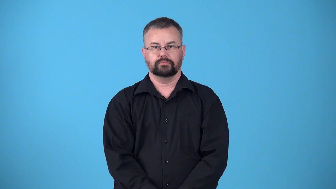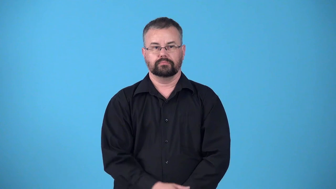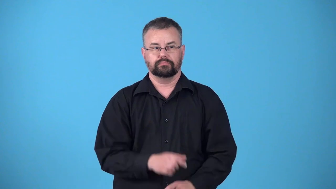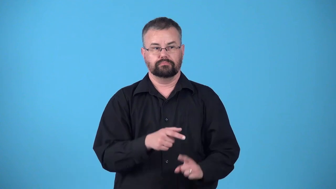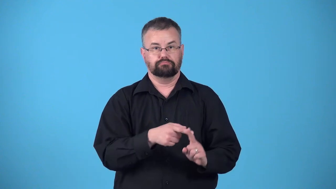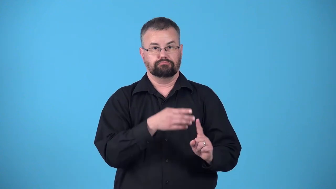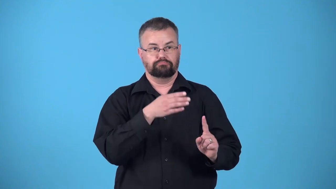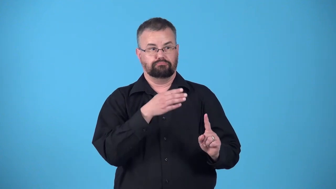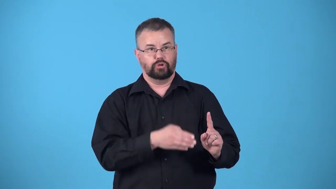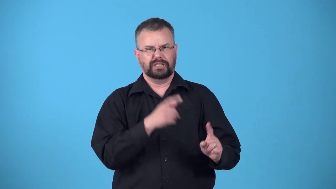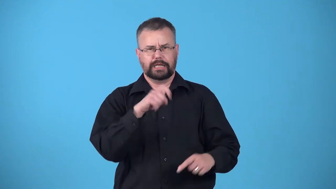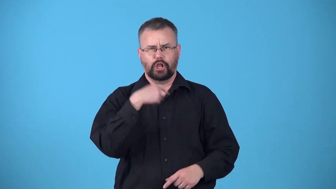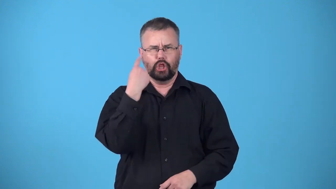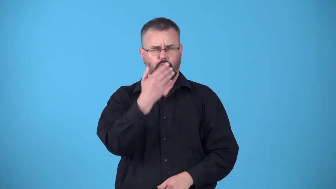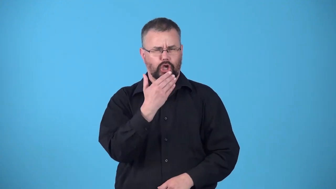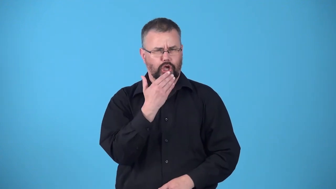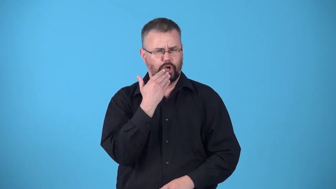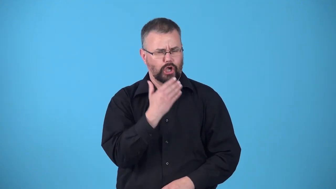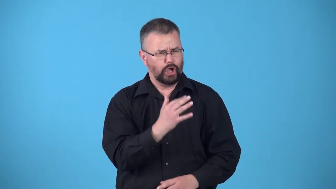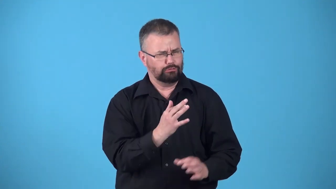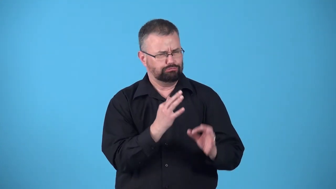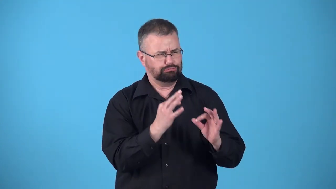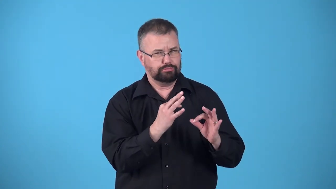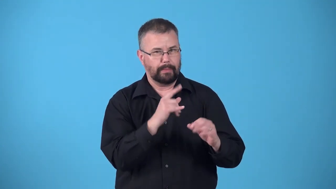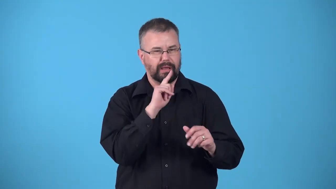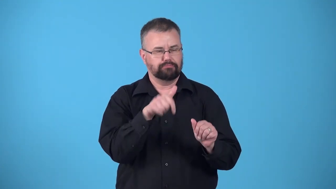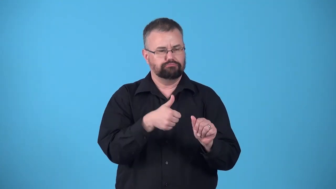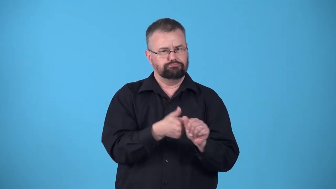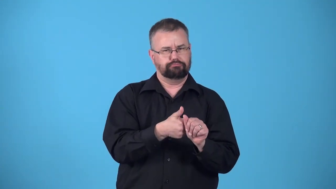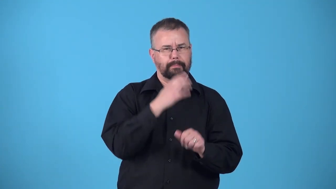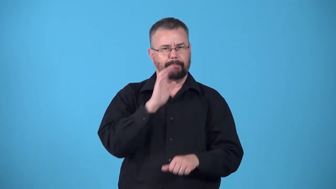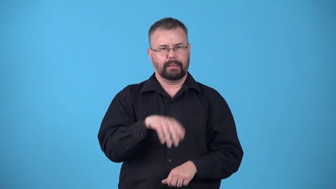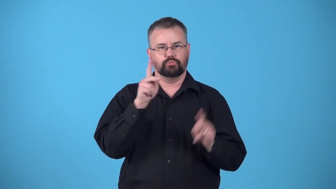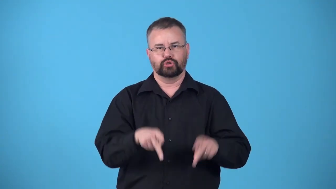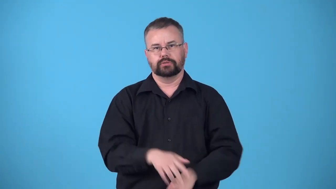beauty is only skin deep